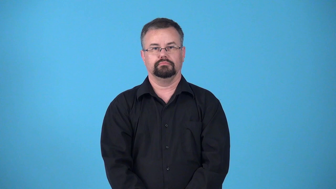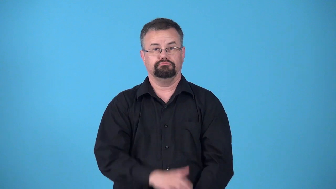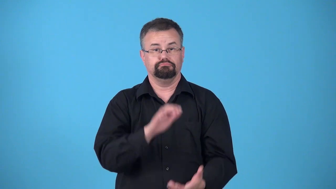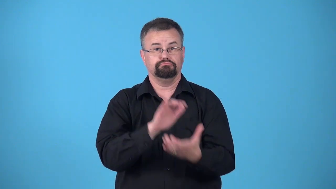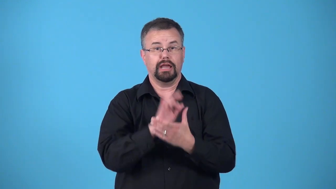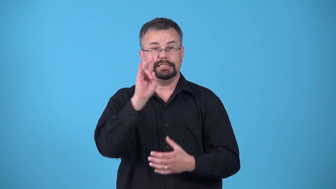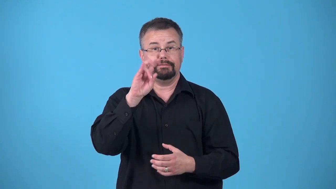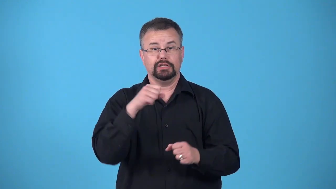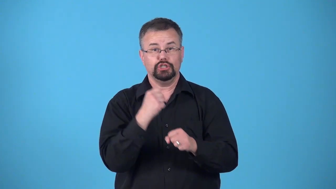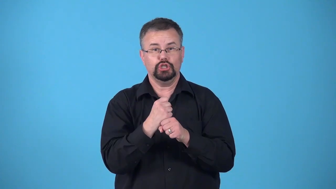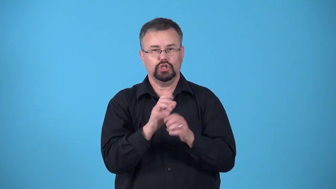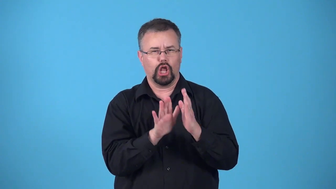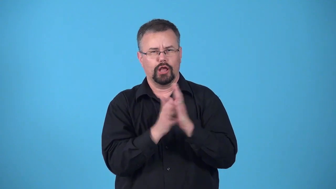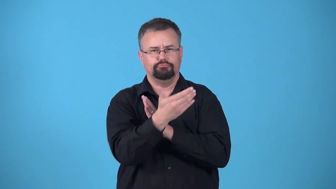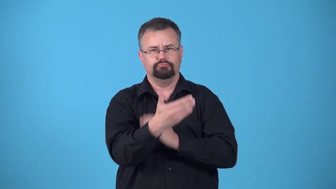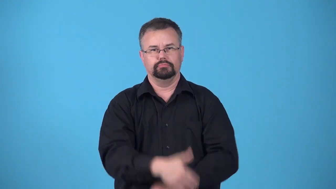seven year itch